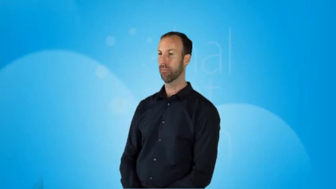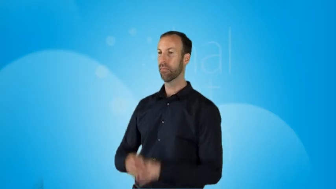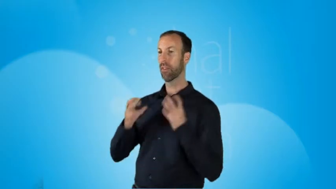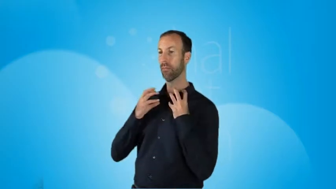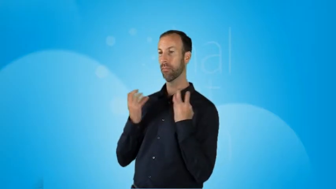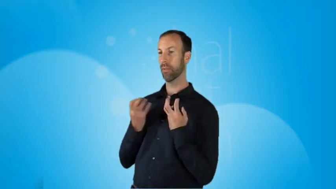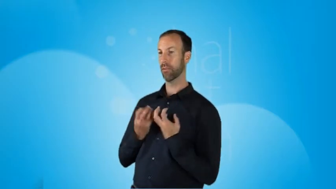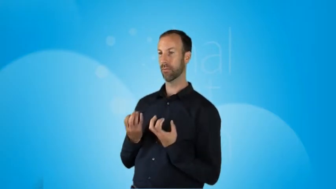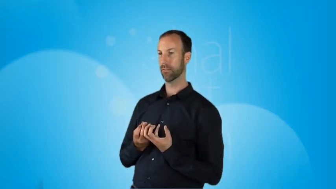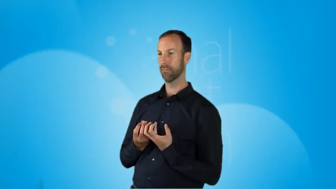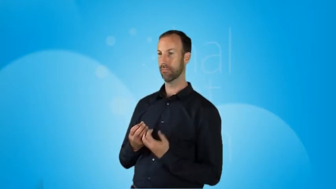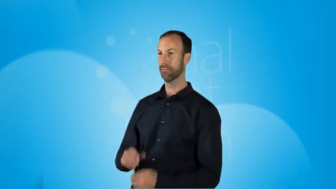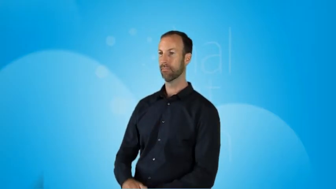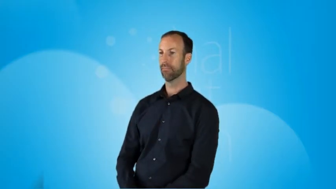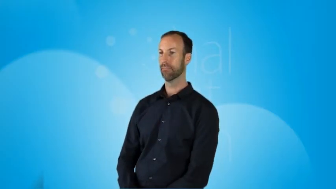blouse